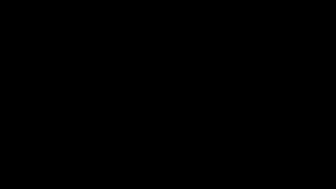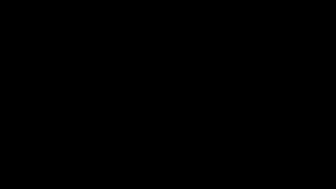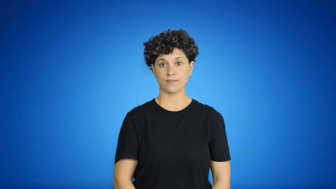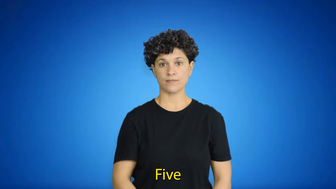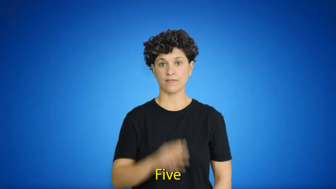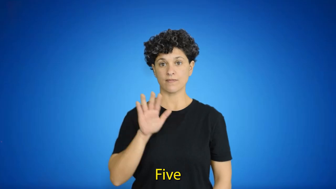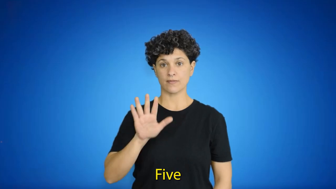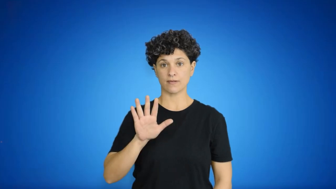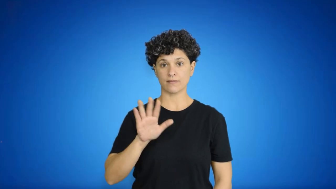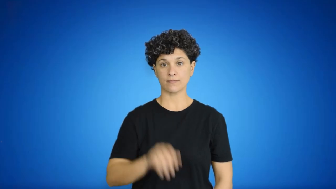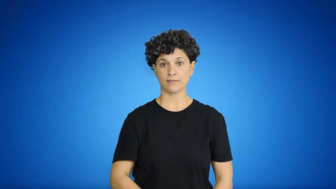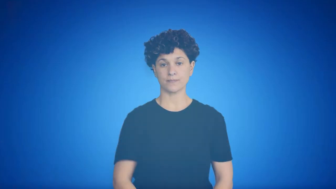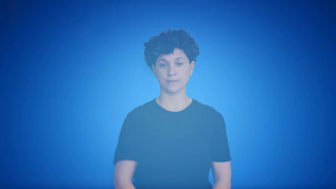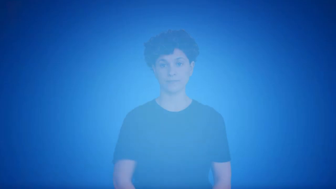Five